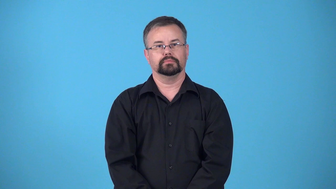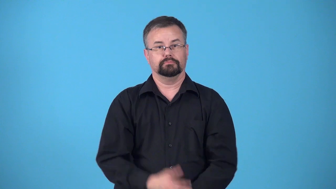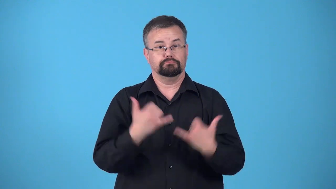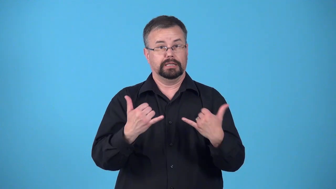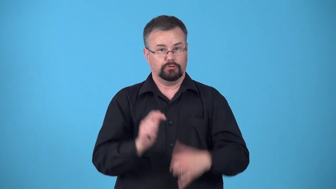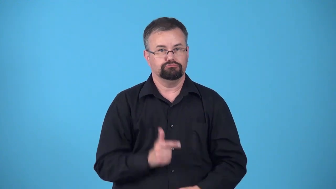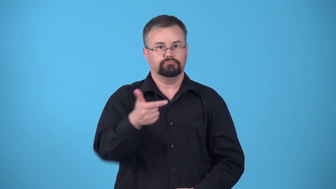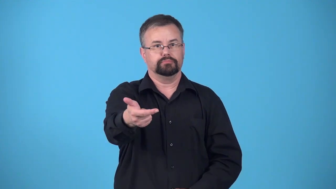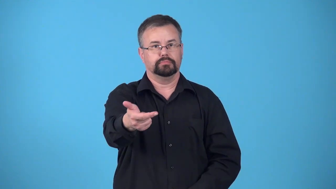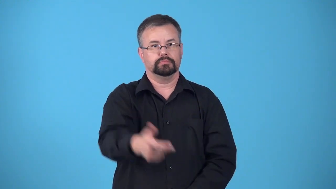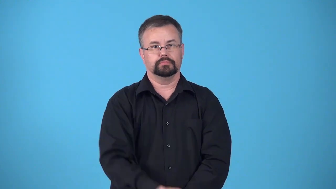the ball's in your court